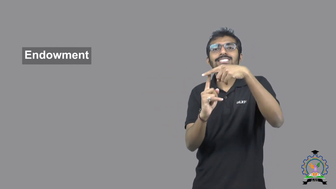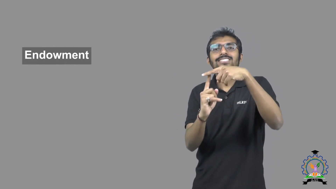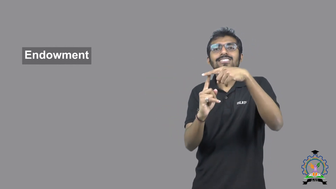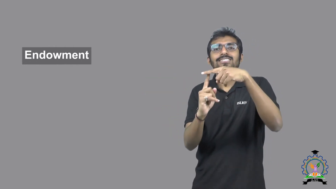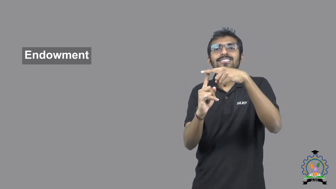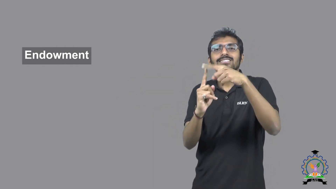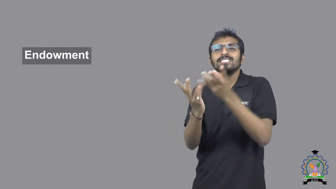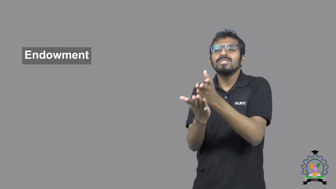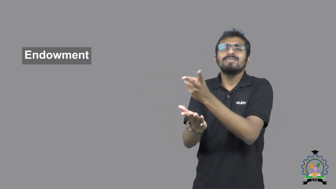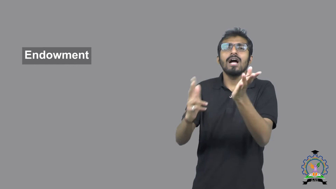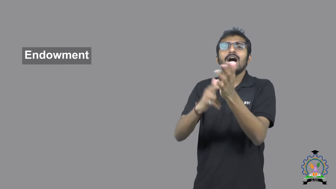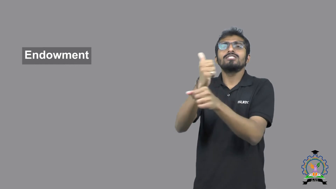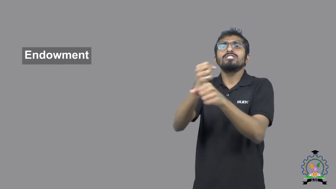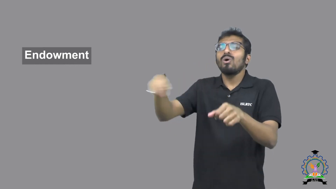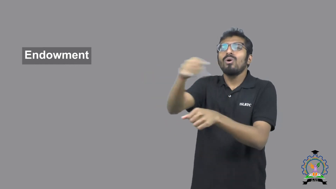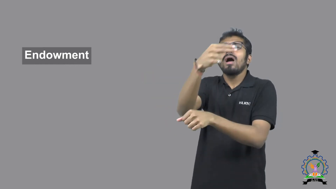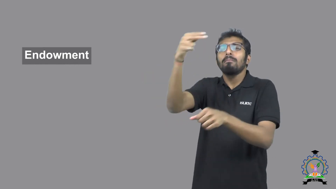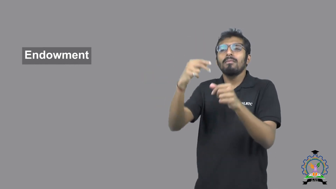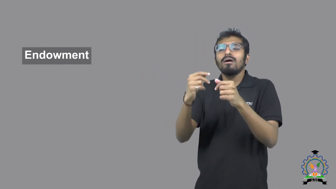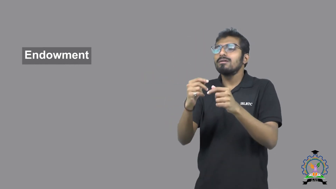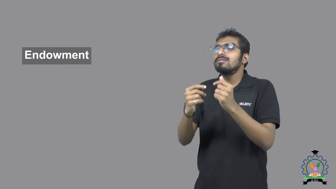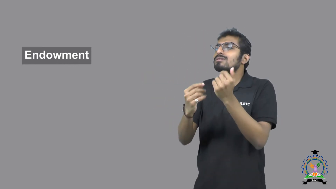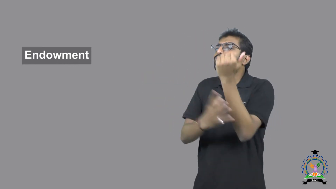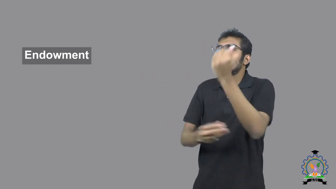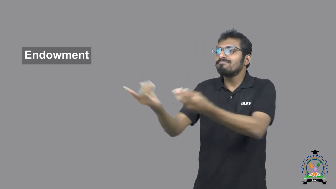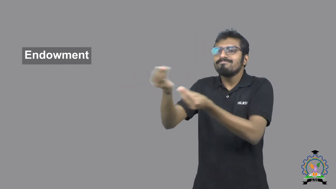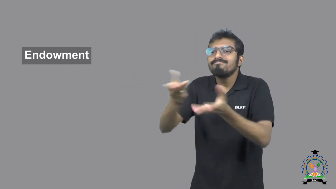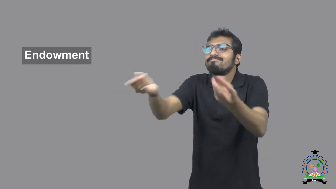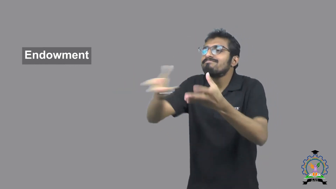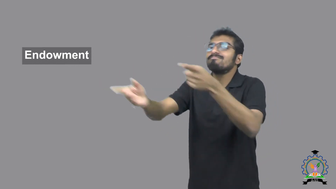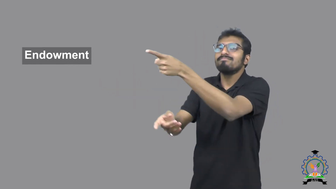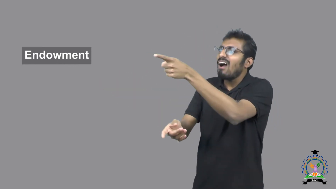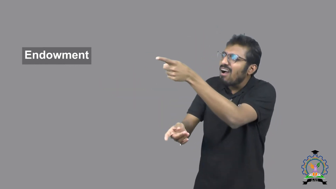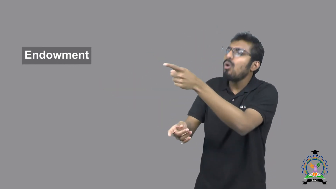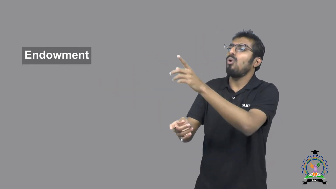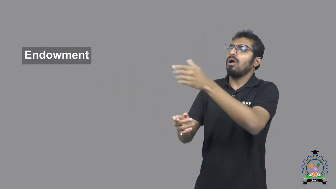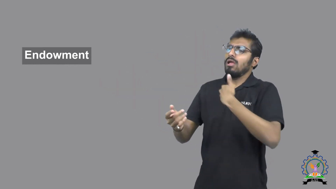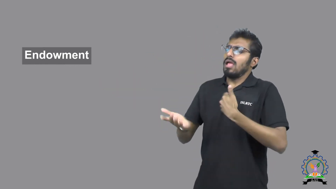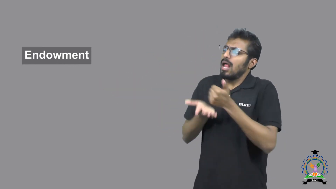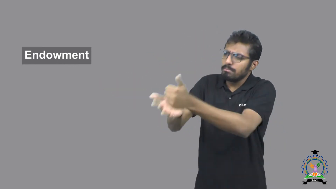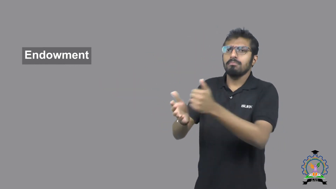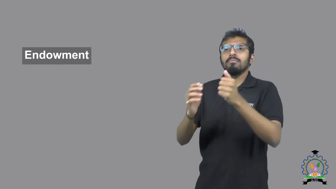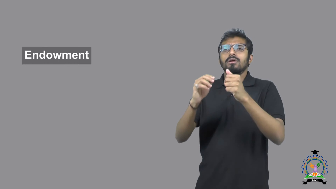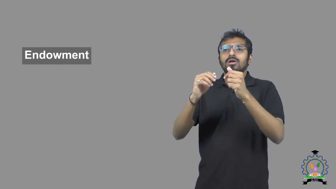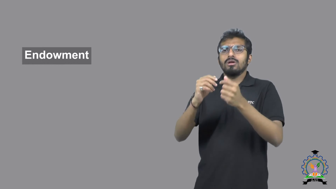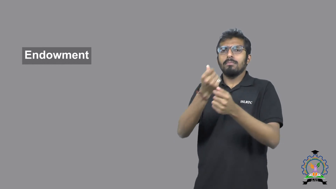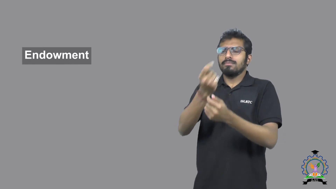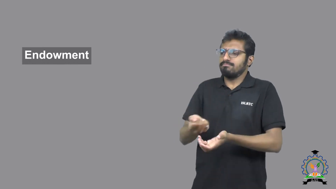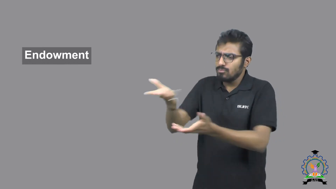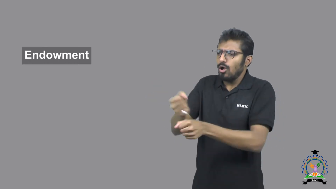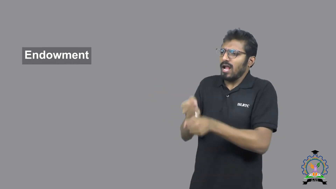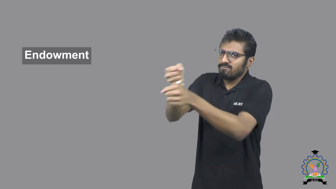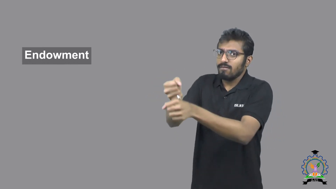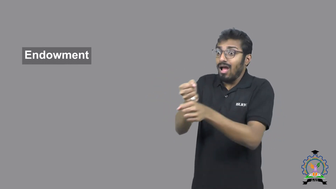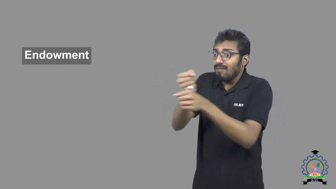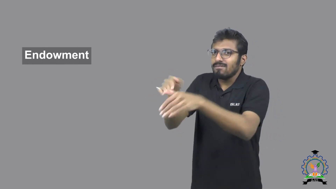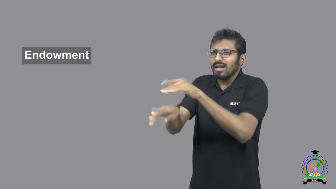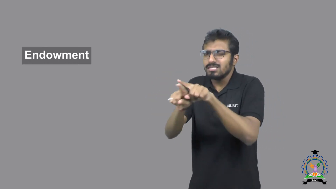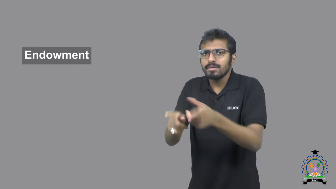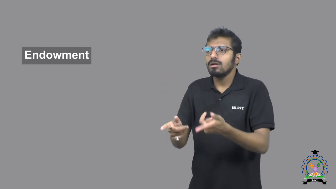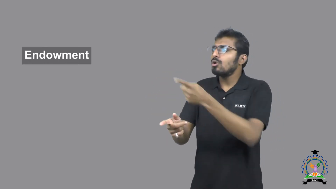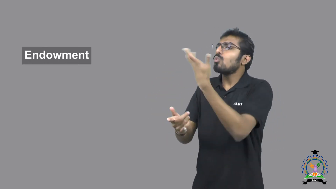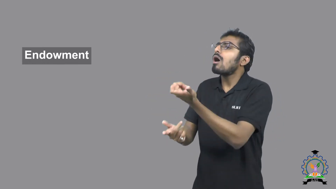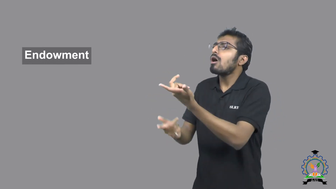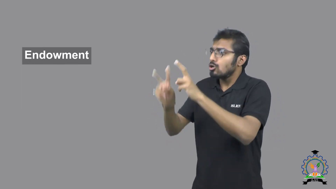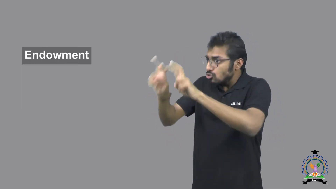Endowment